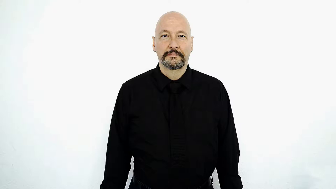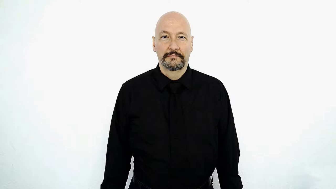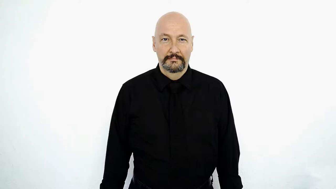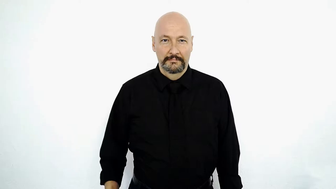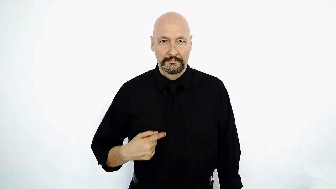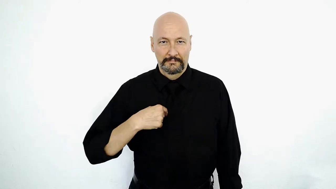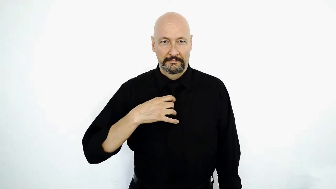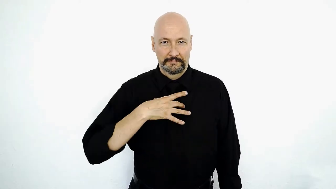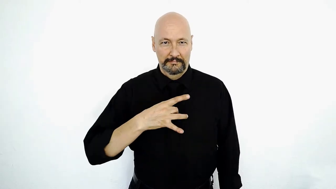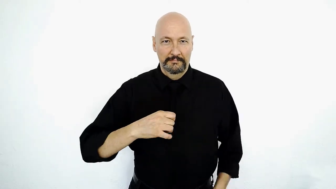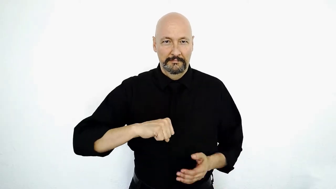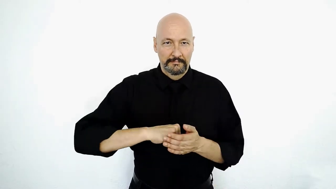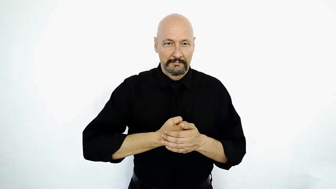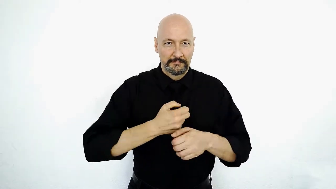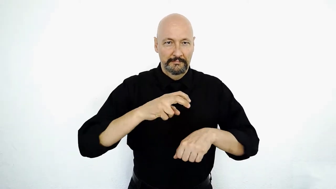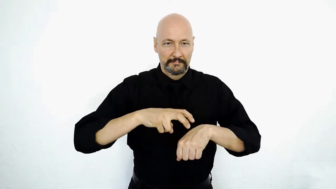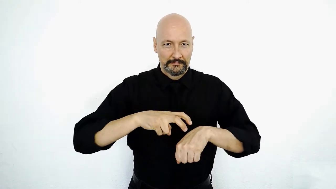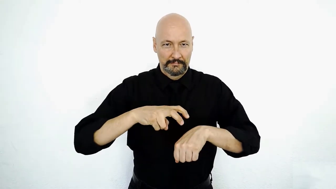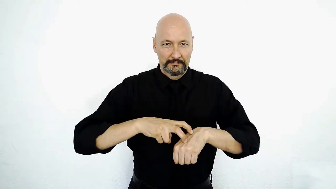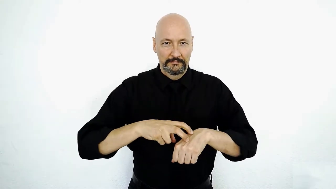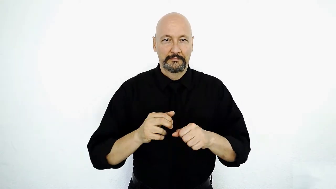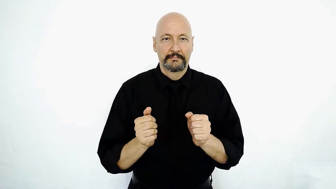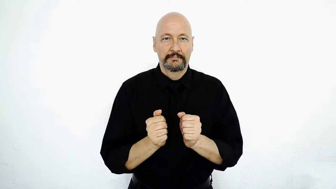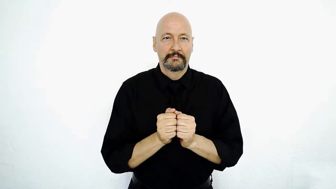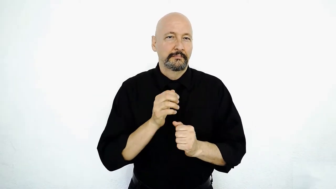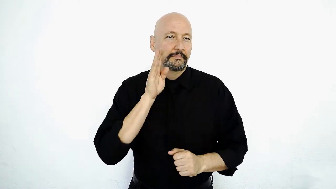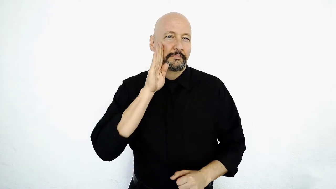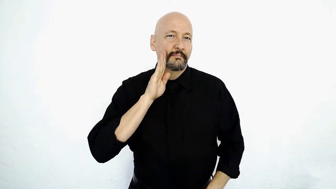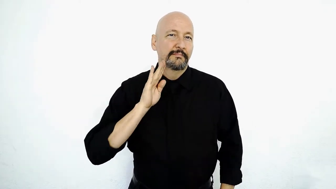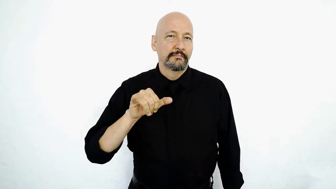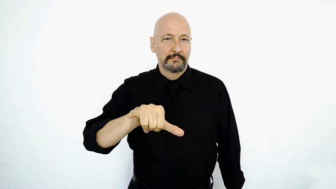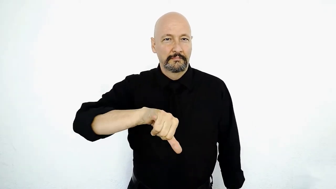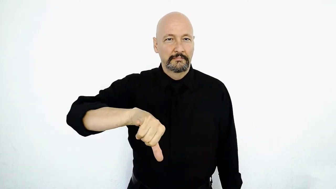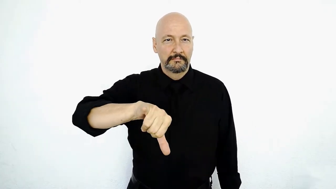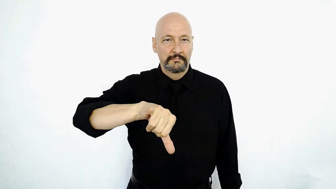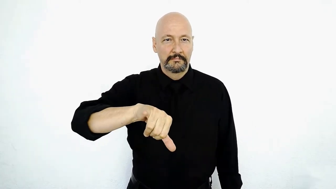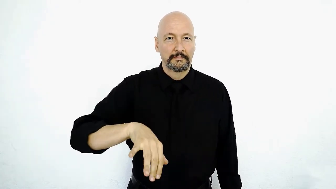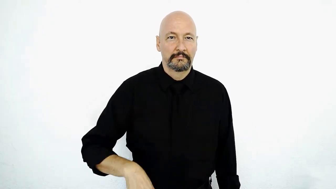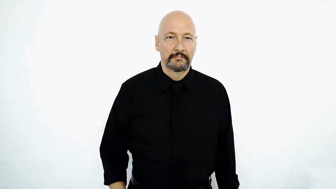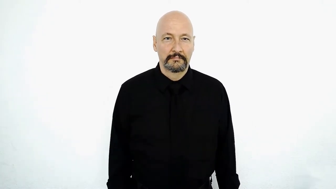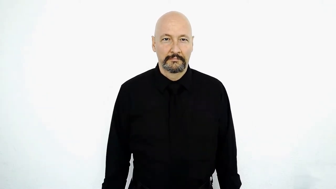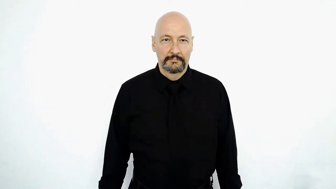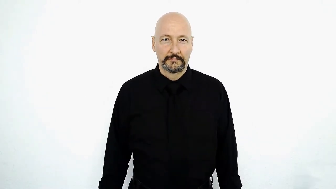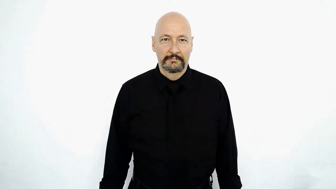I like mashed potatoes and brown gravy.